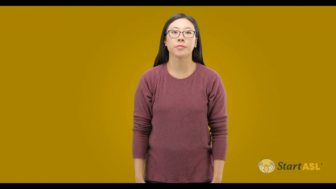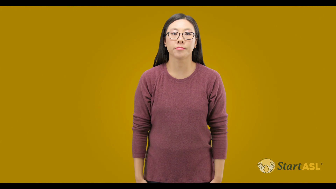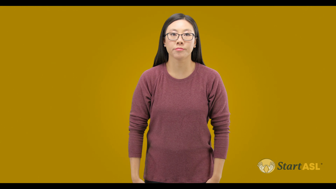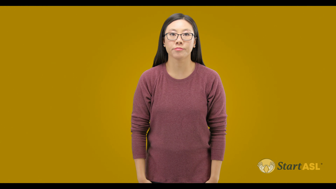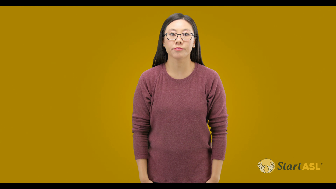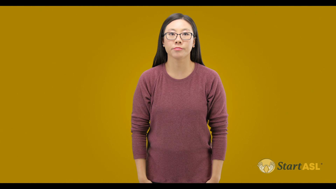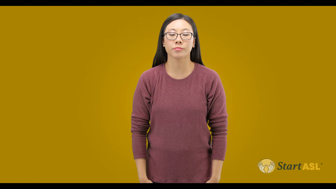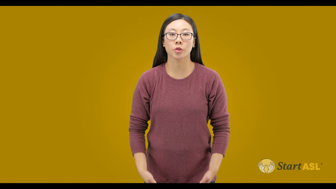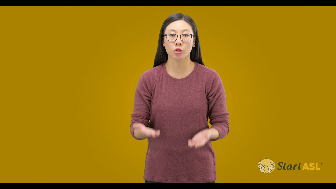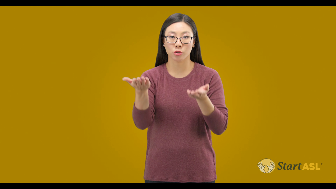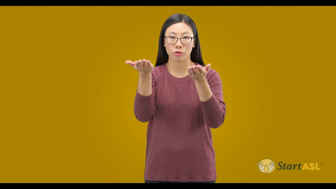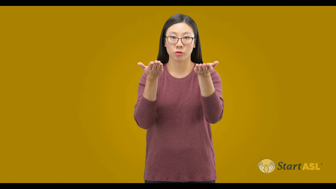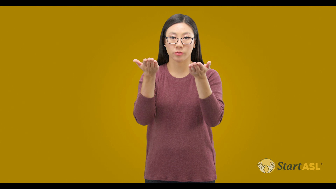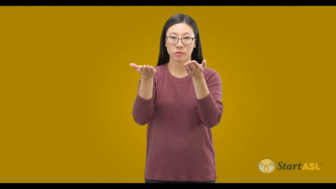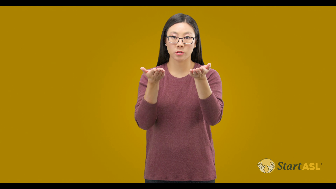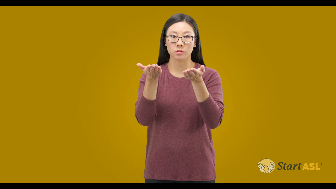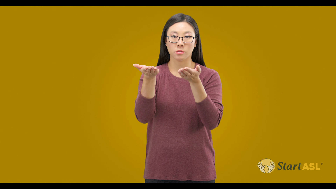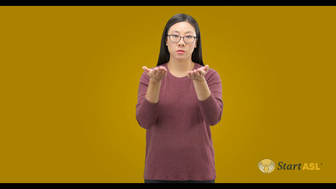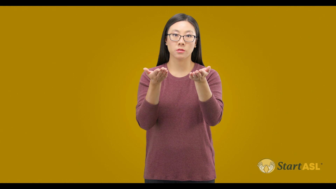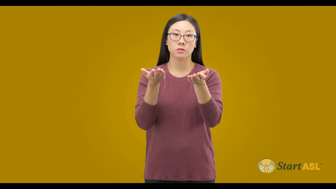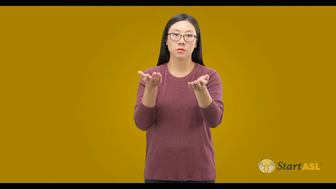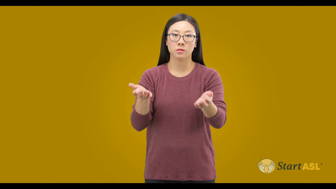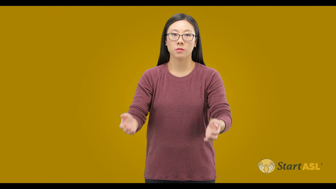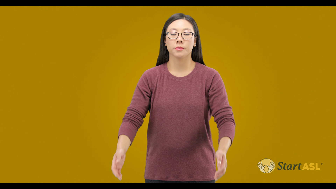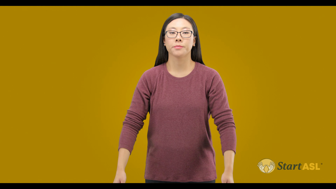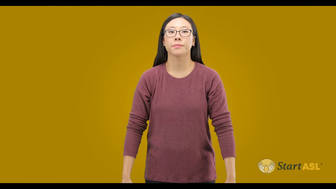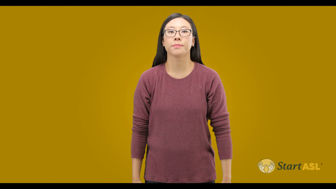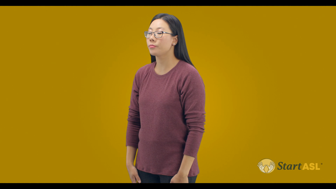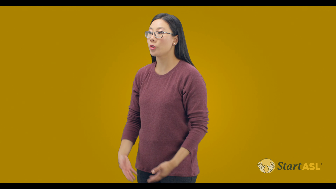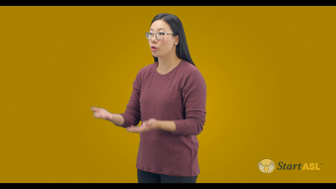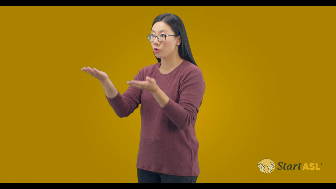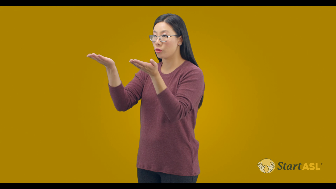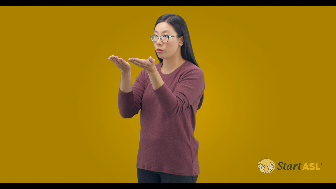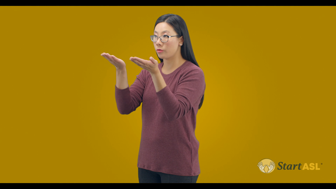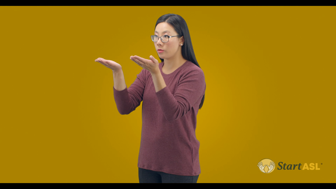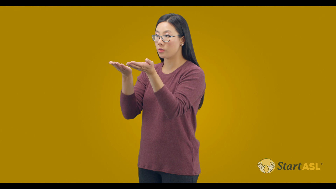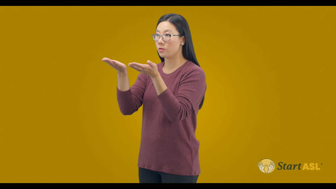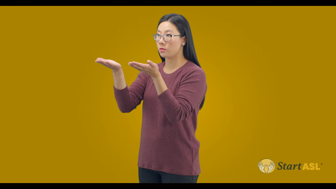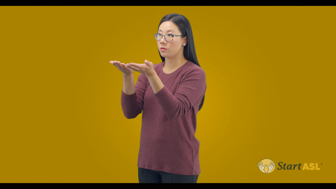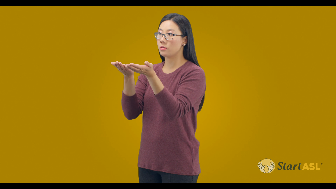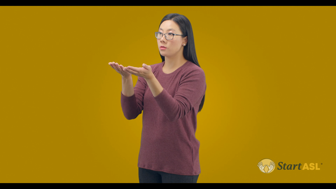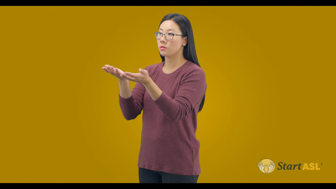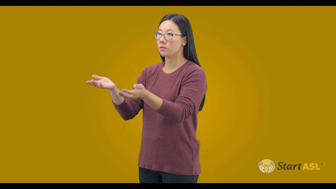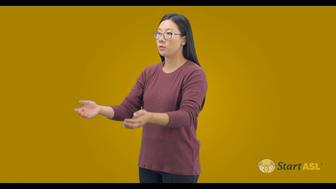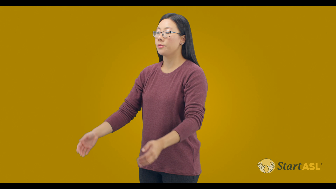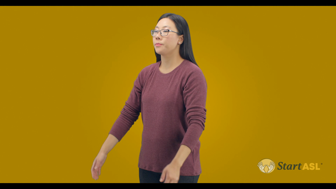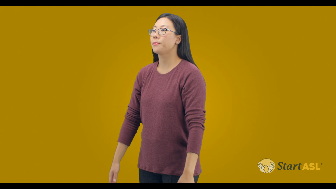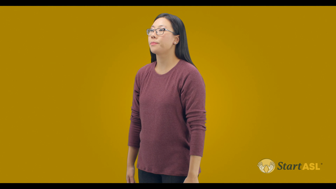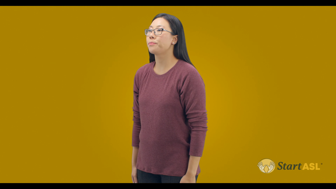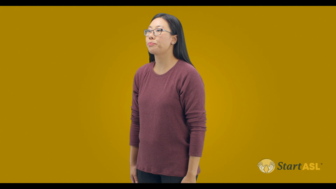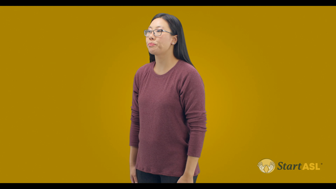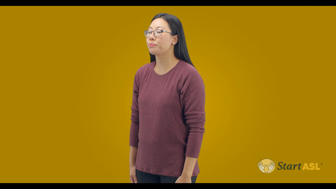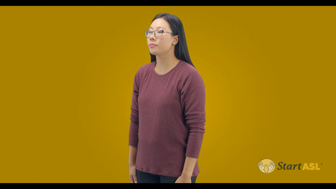service